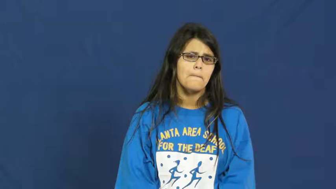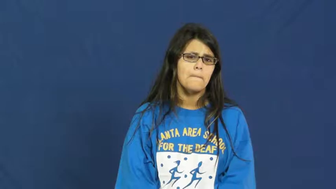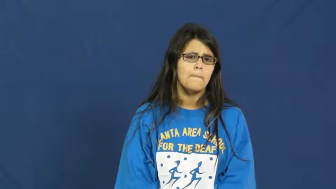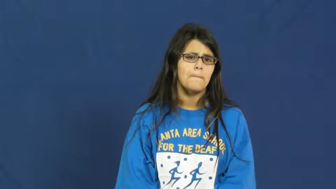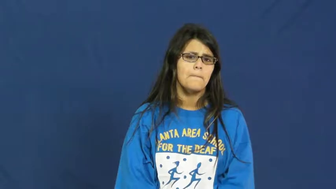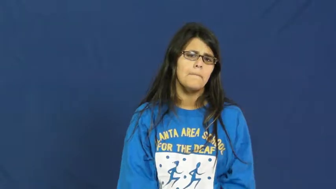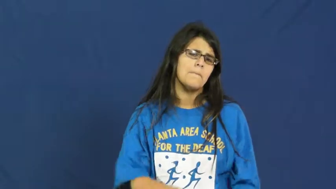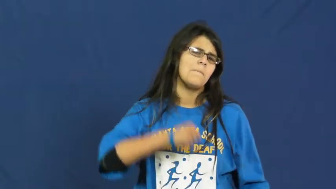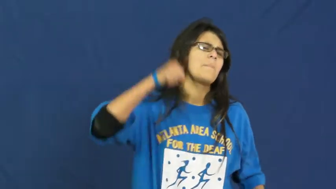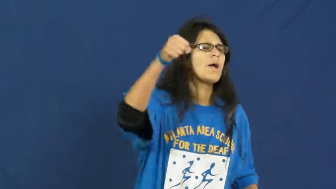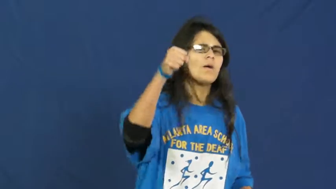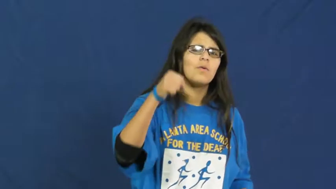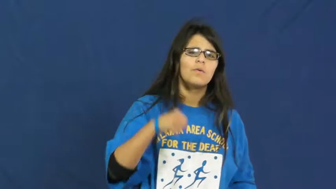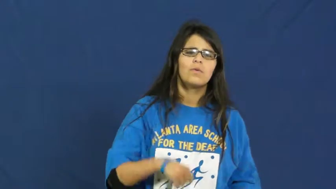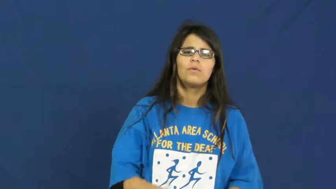punch,sock,biff,clout,pow,wham,whop,catch